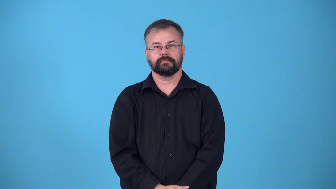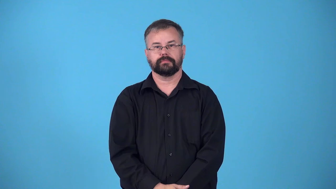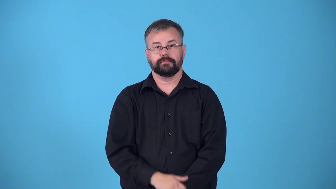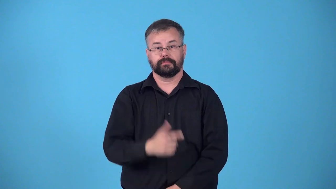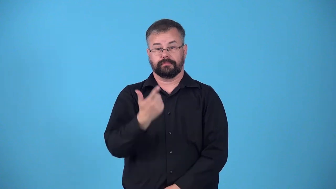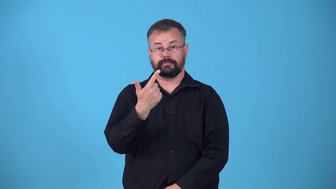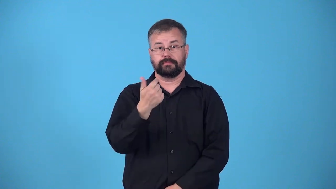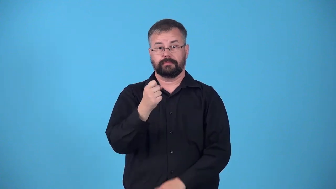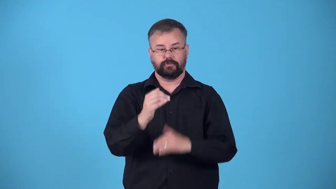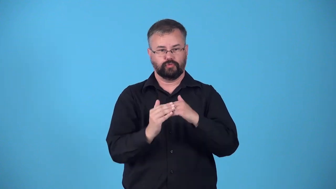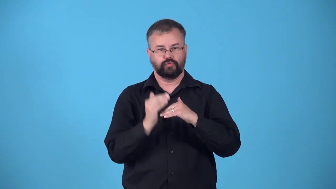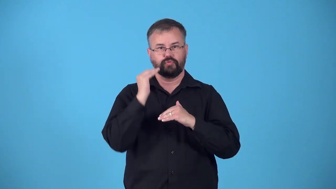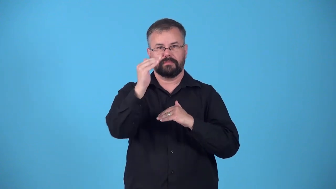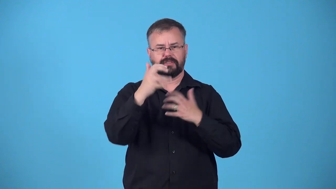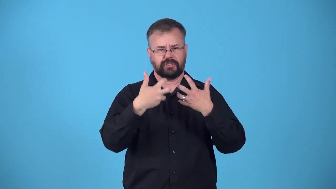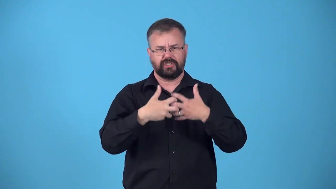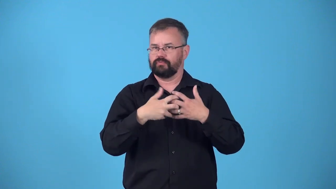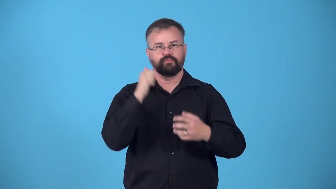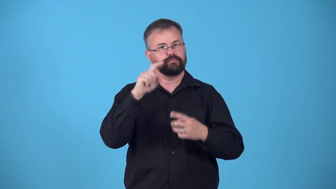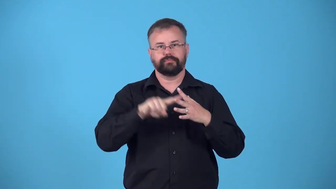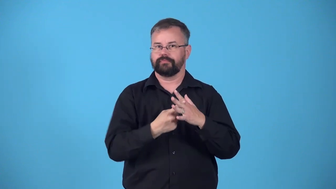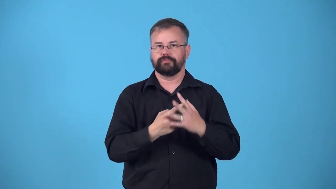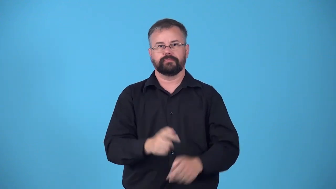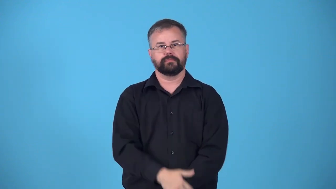flood the engine